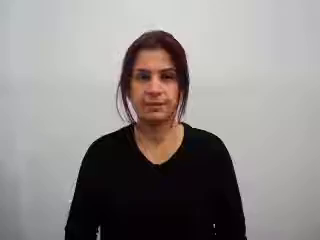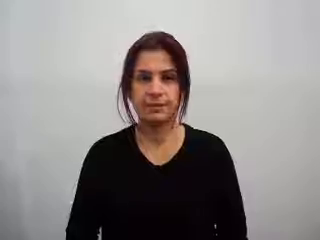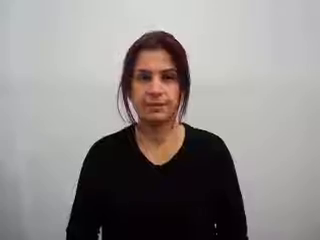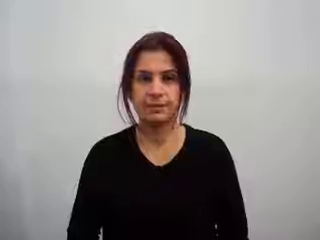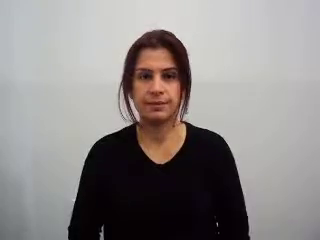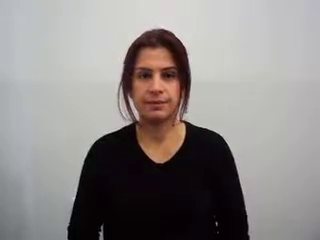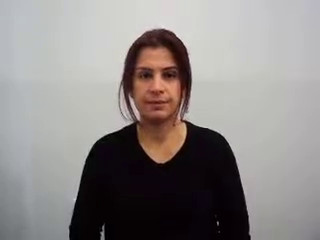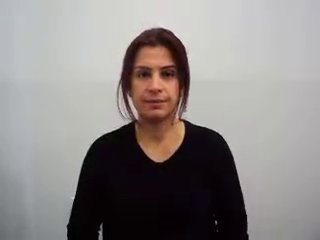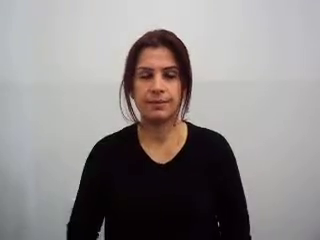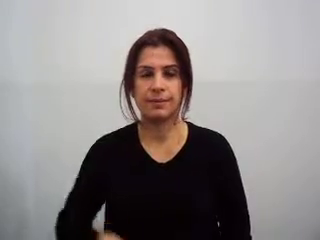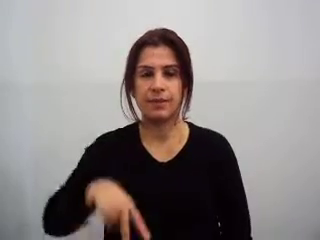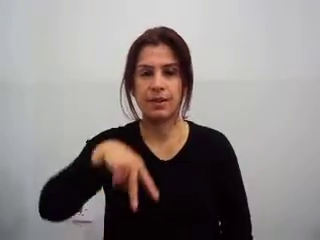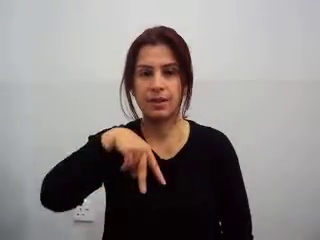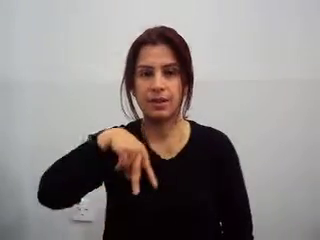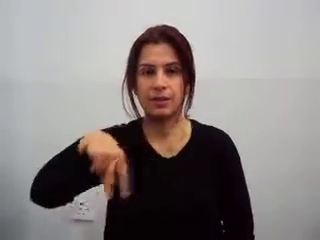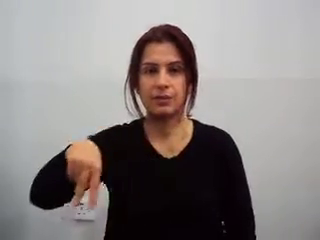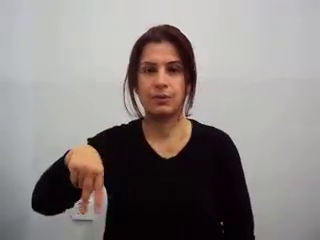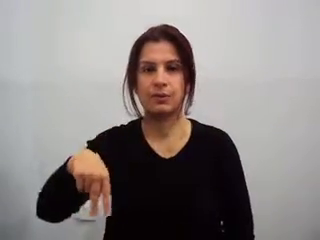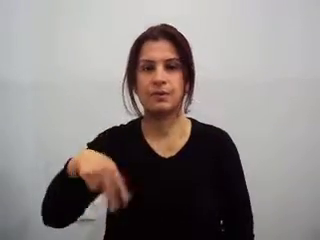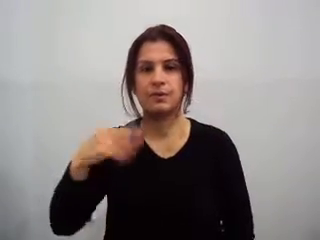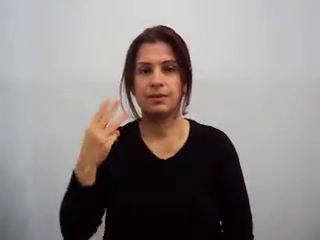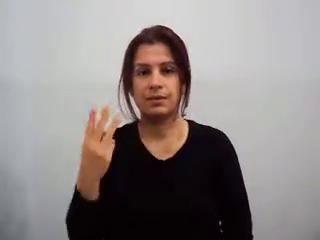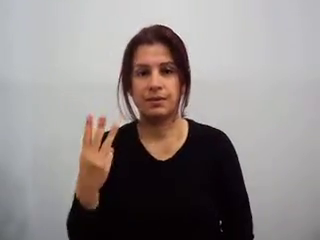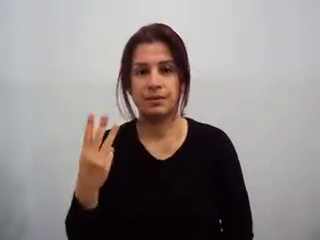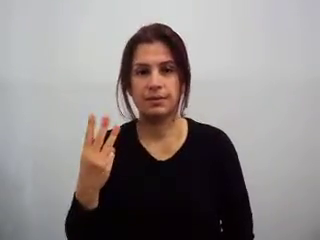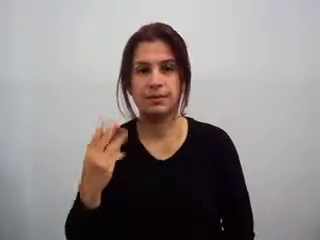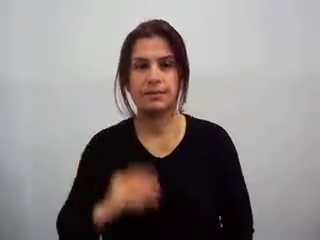number83